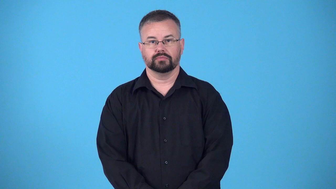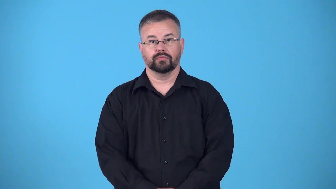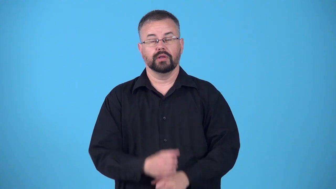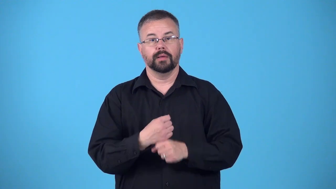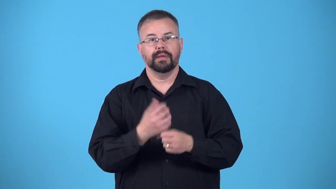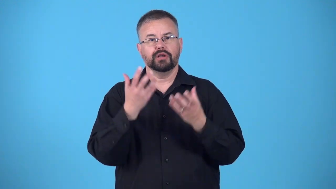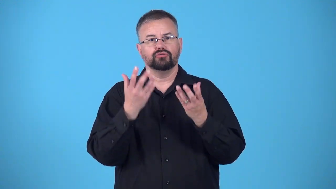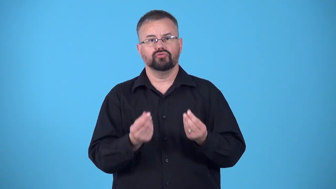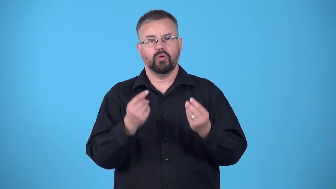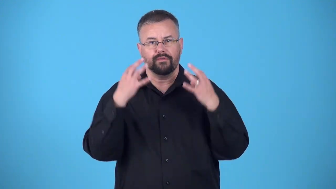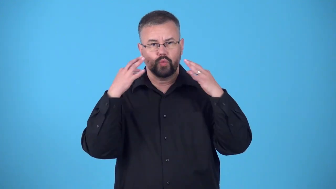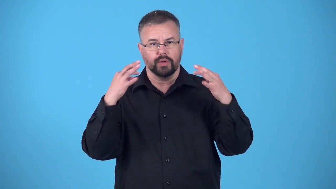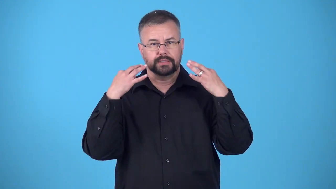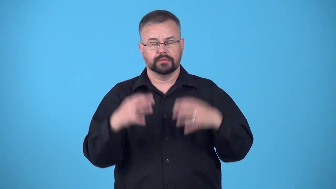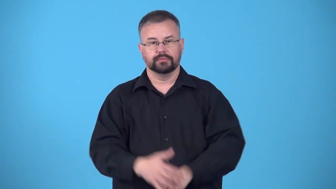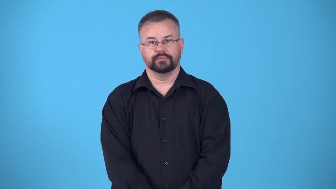sough,sigh